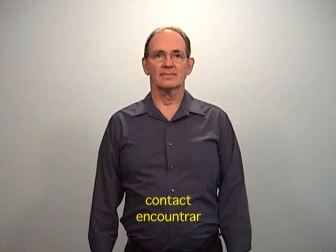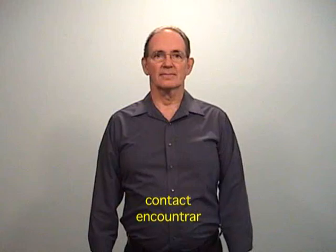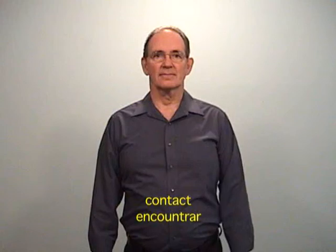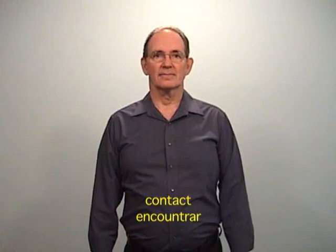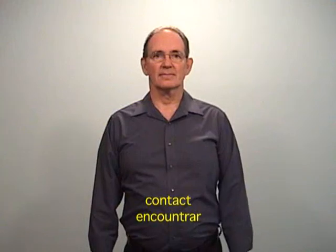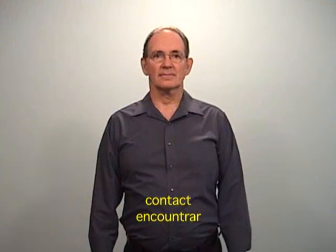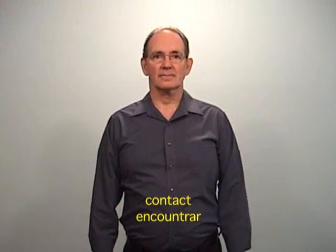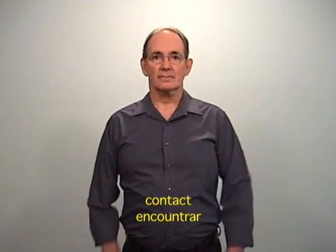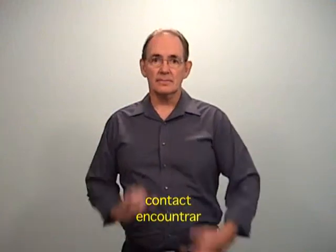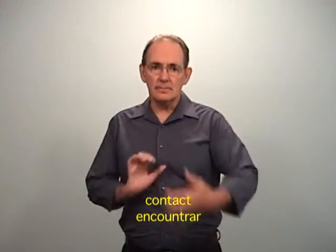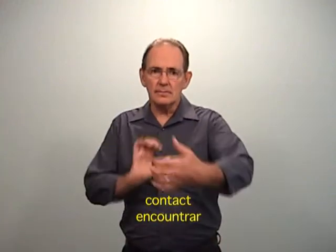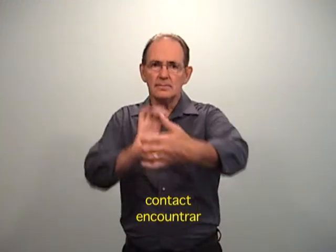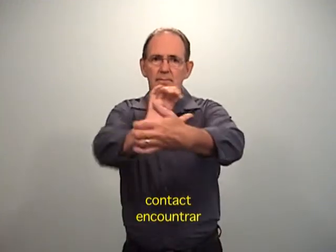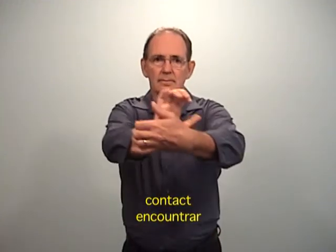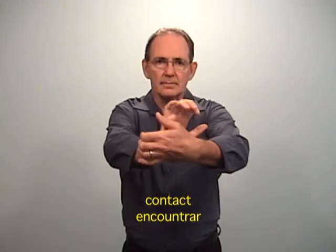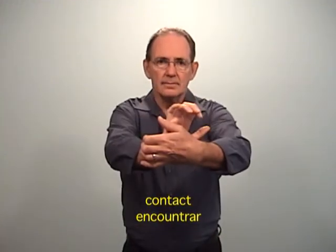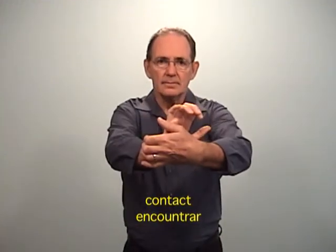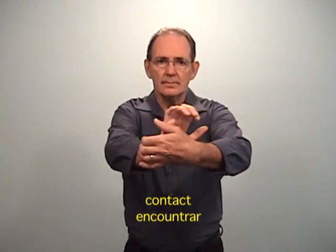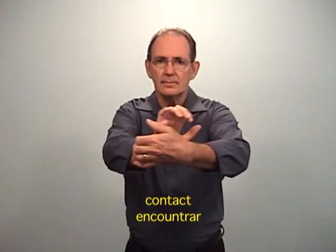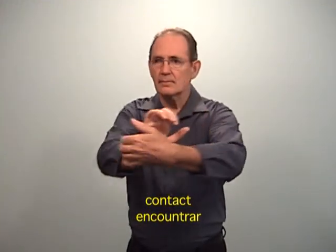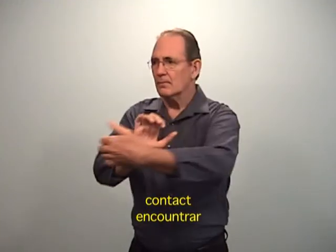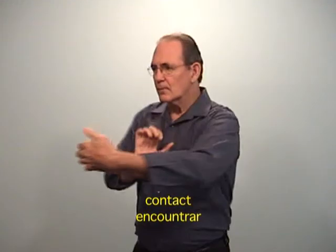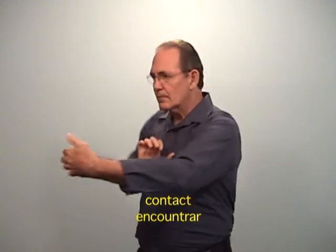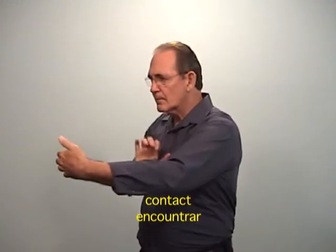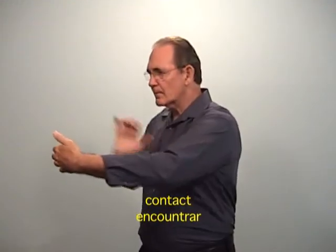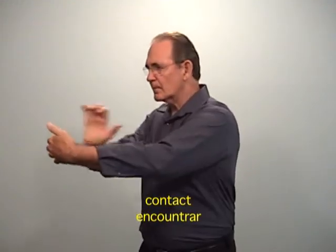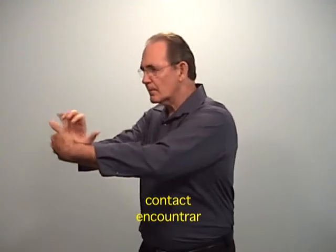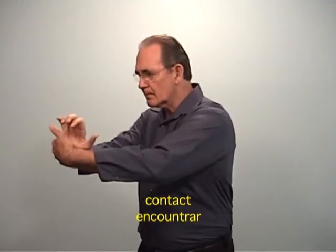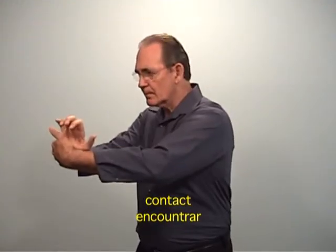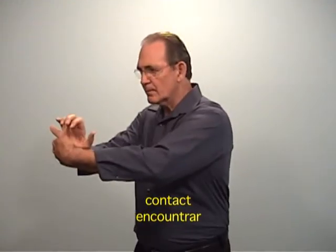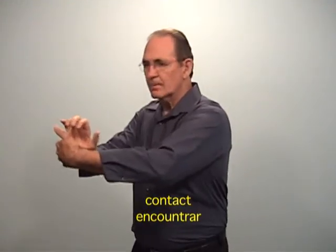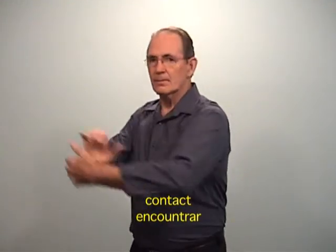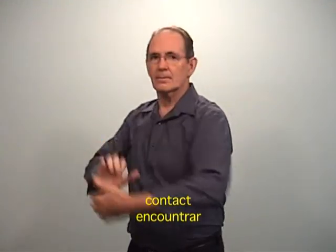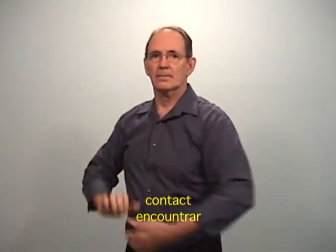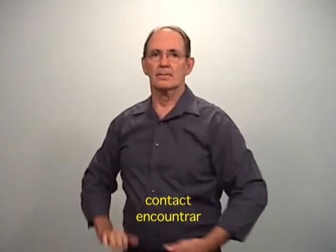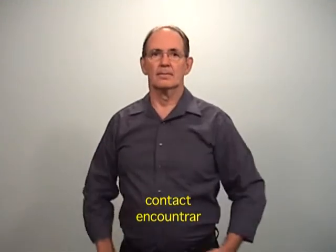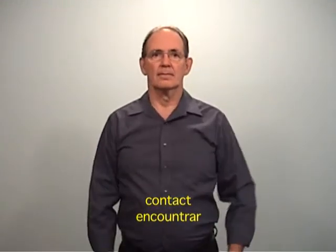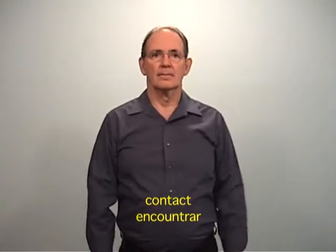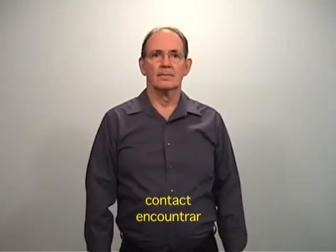Contact